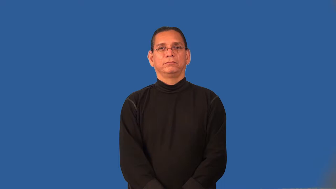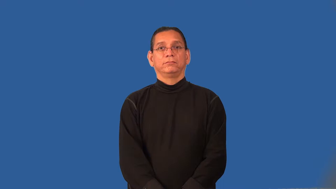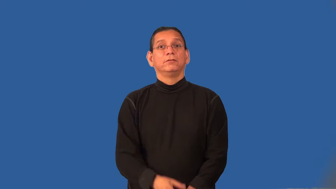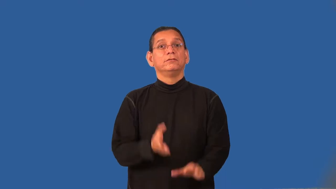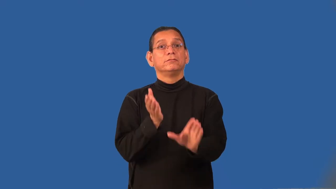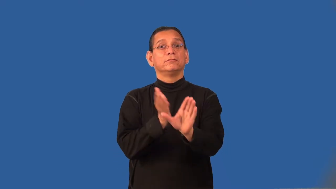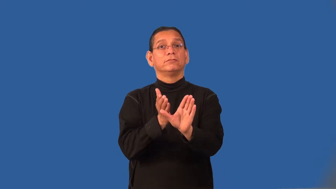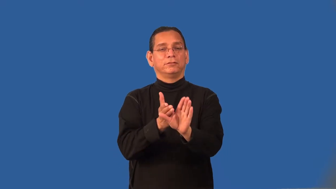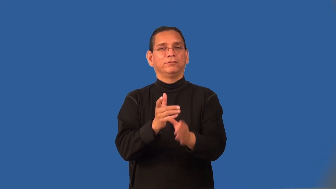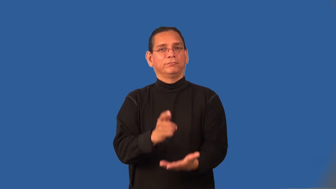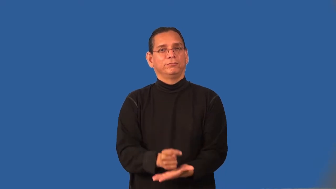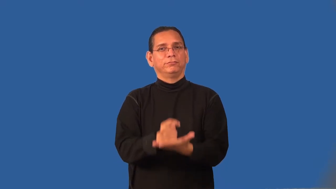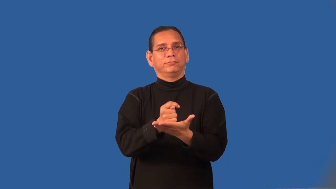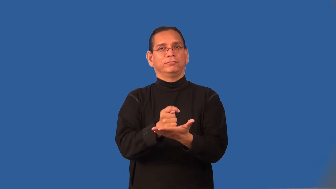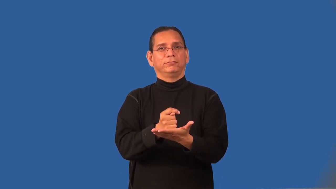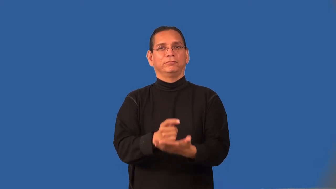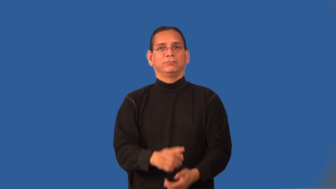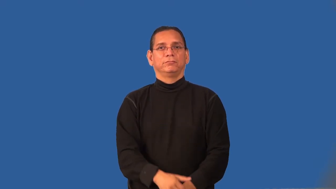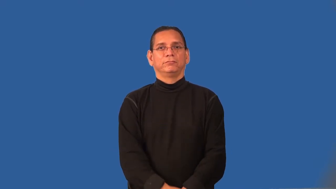psychotherapy